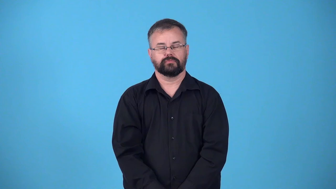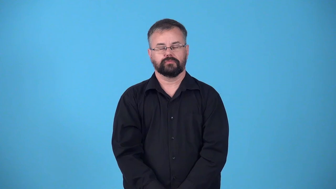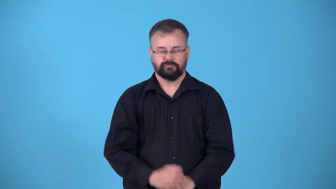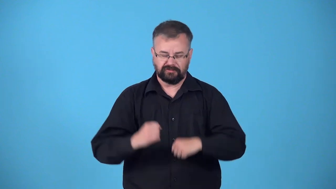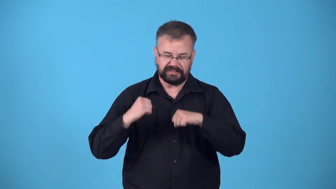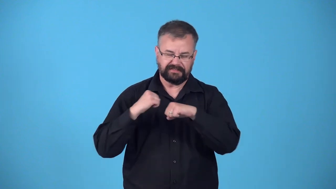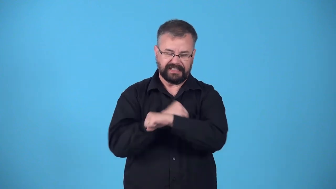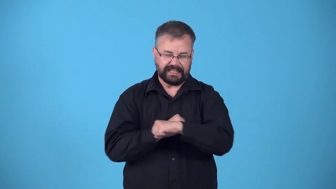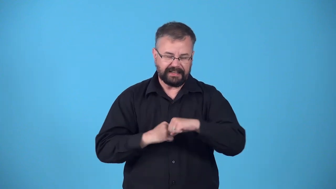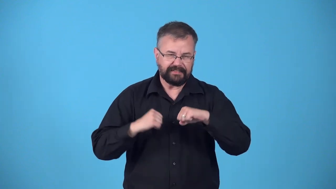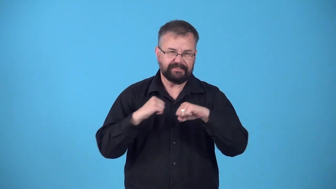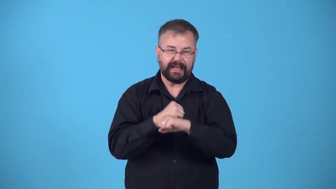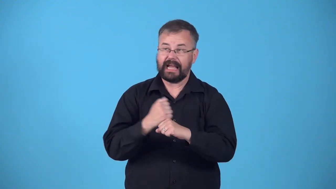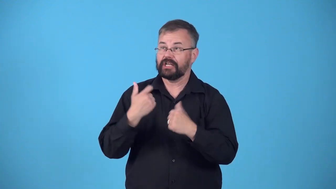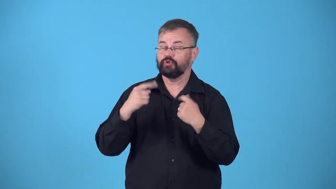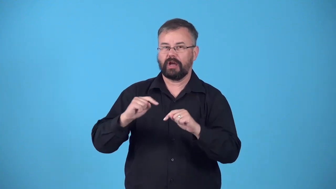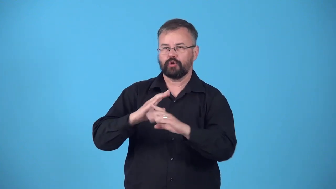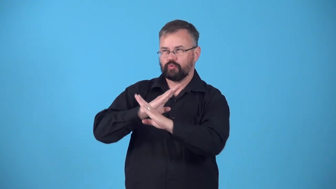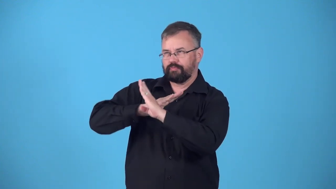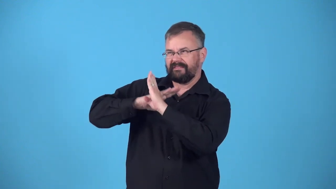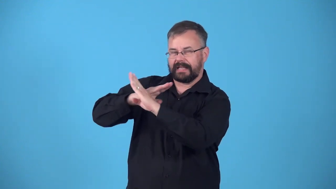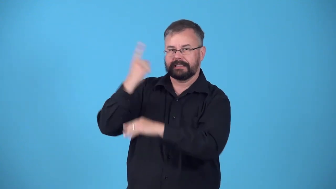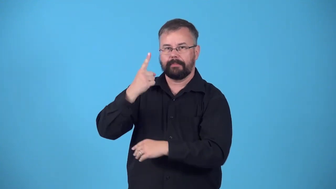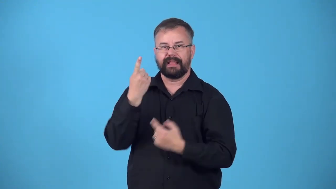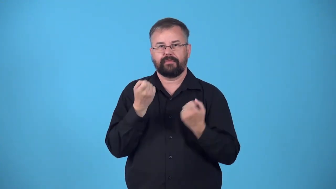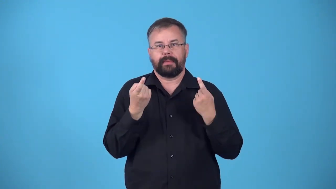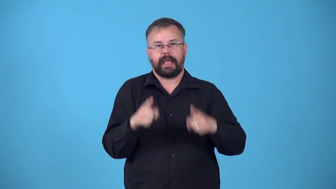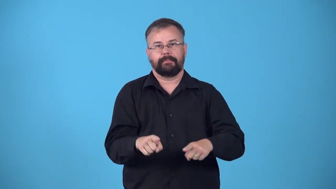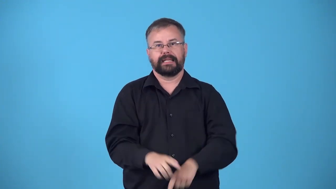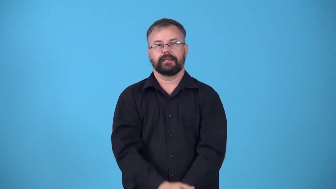fight hard